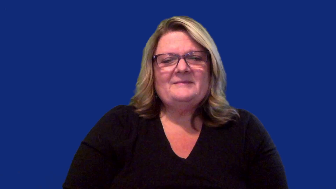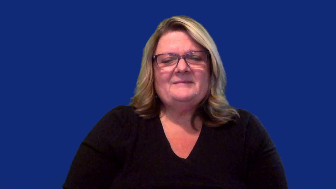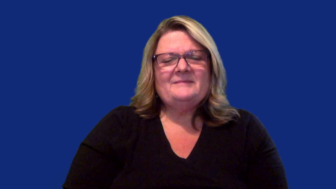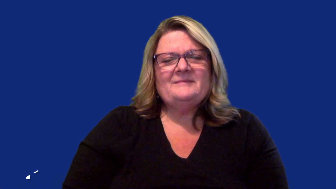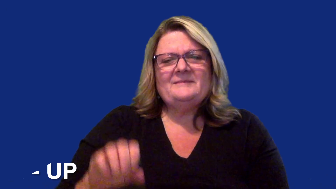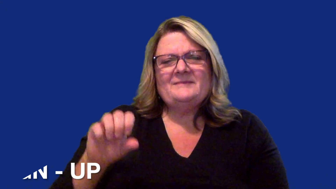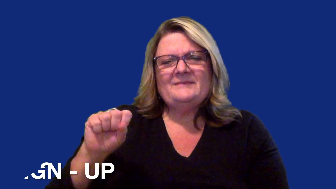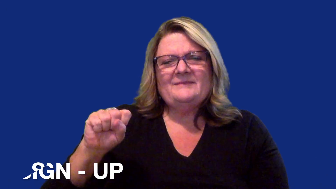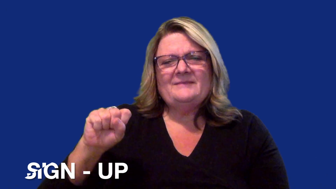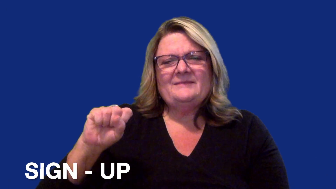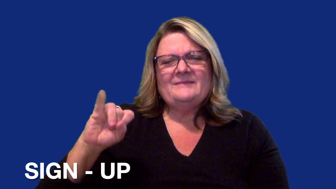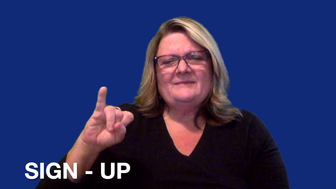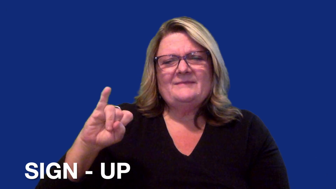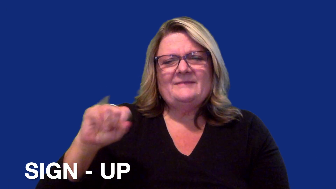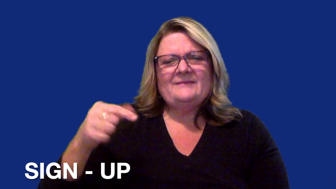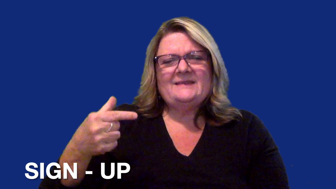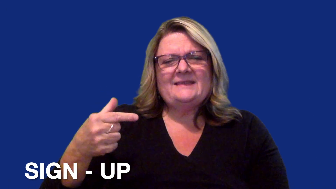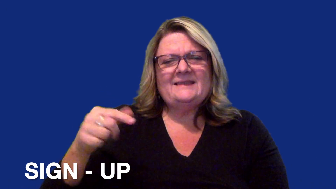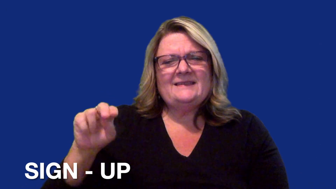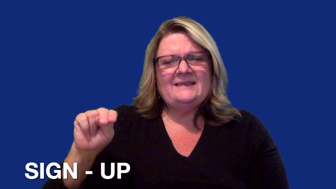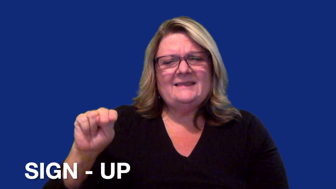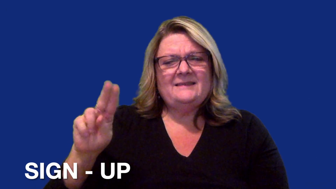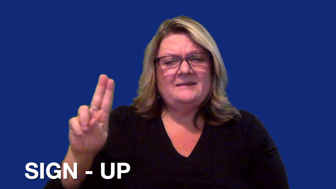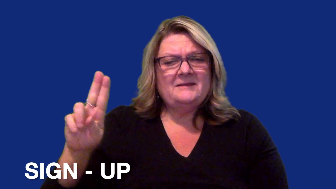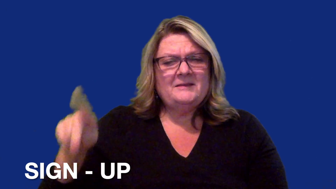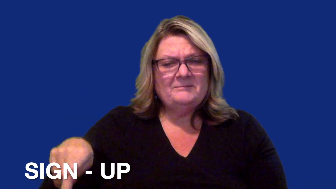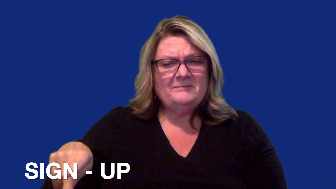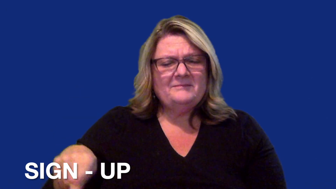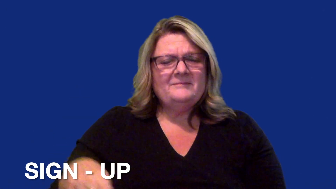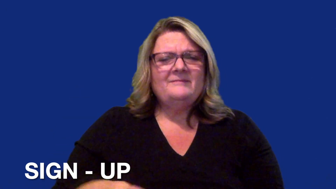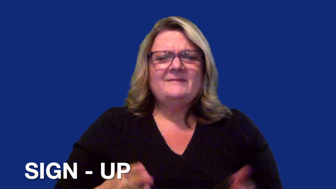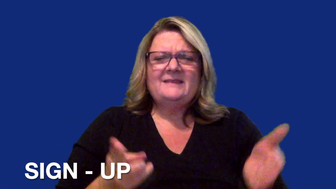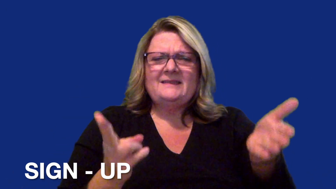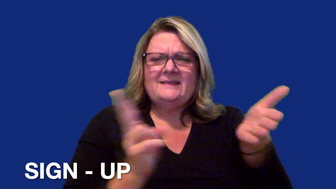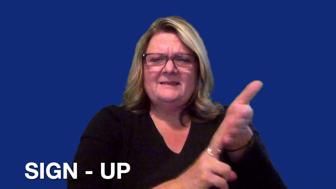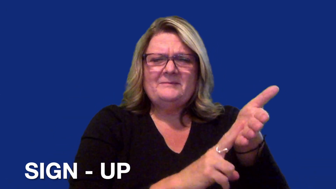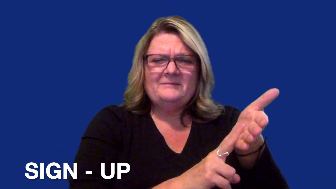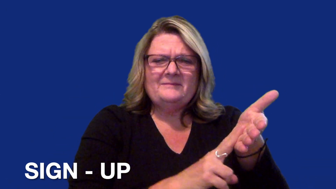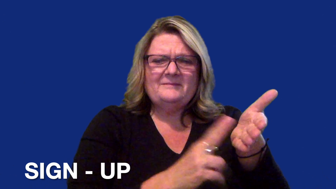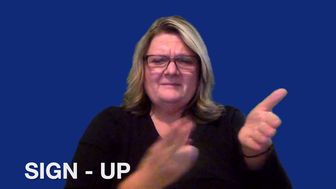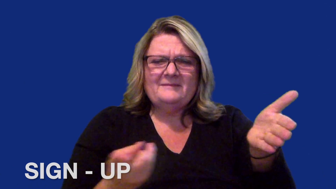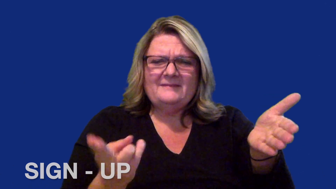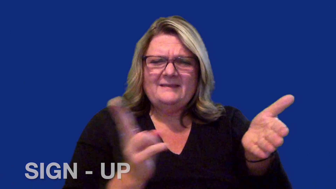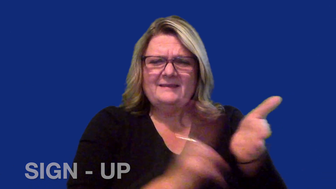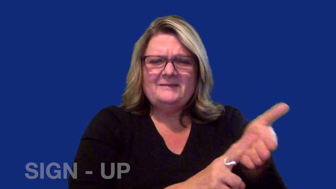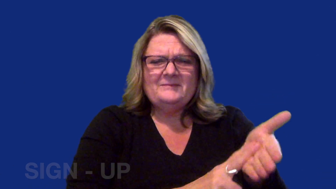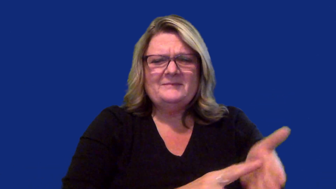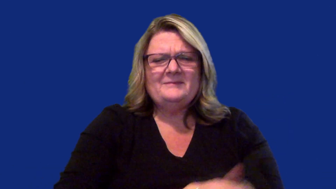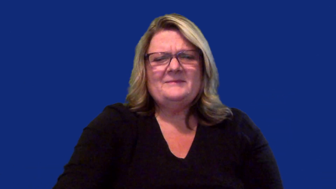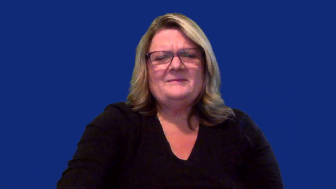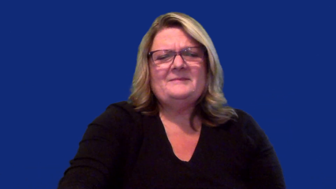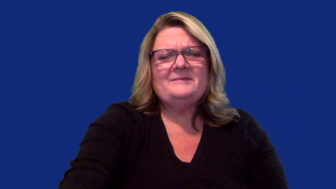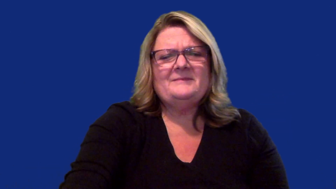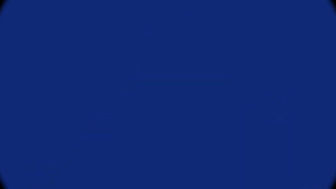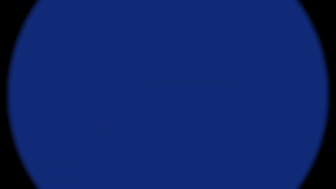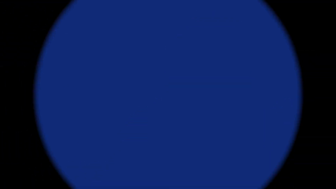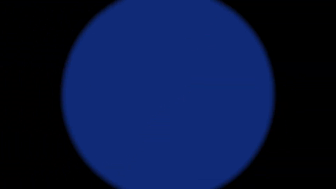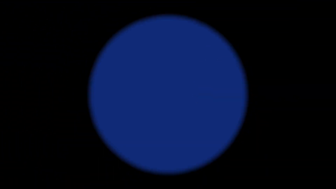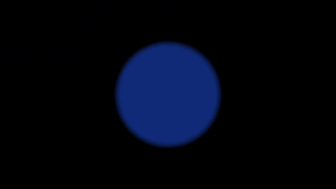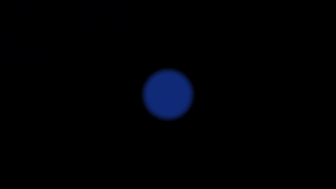SIGN - UP